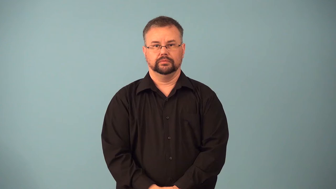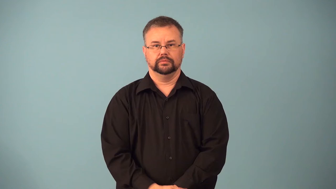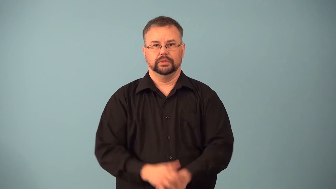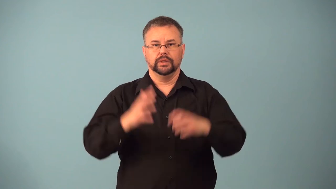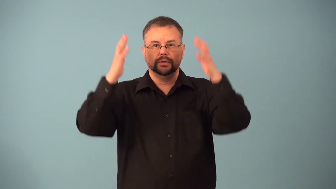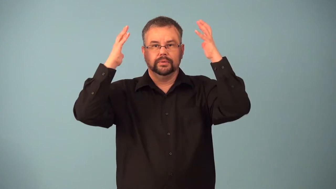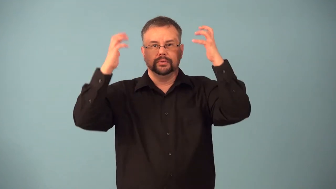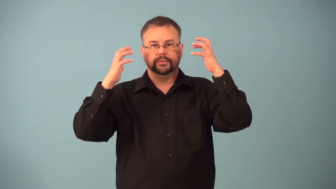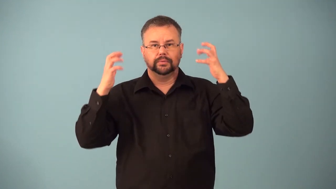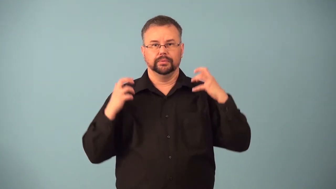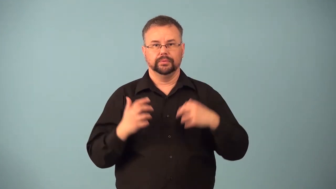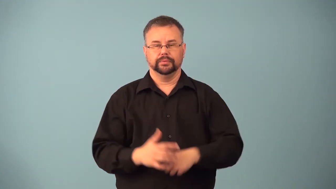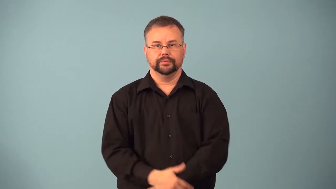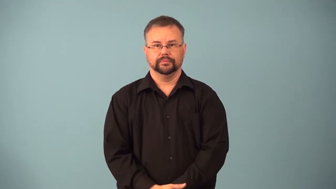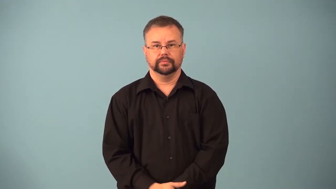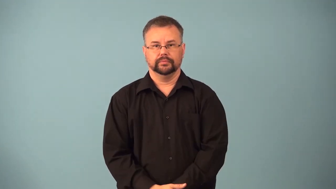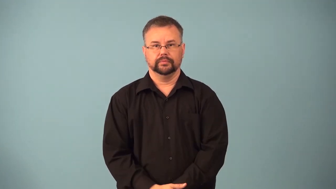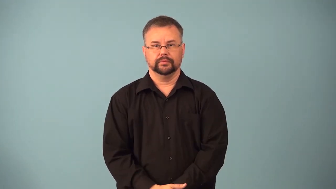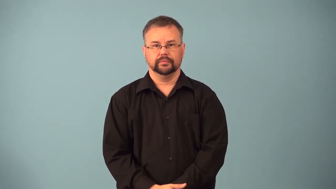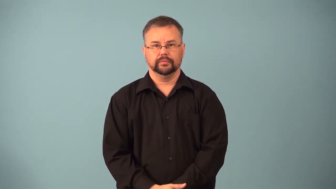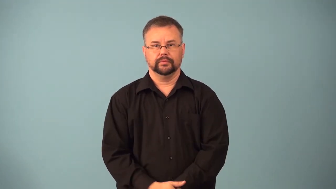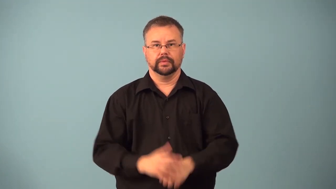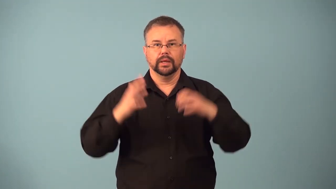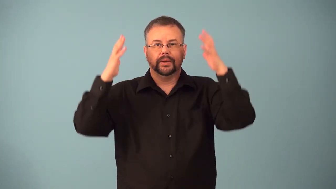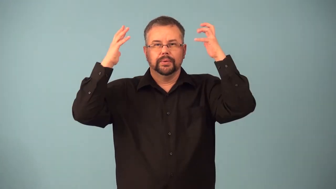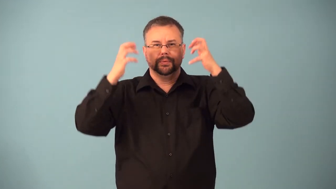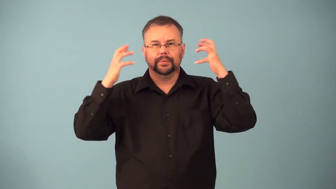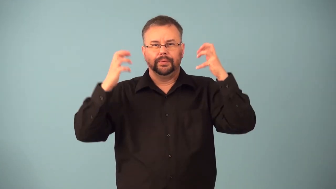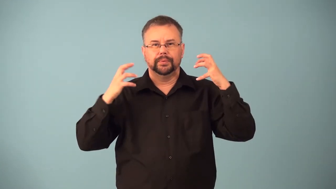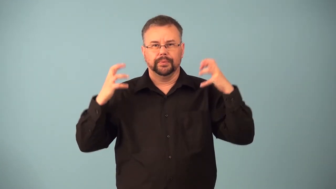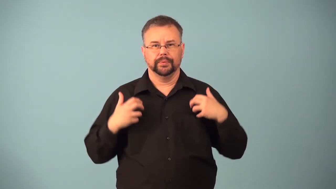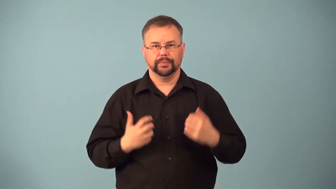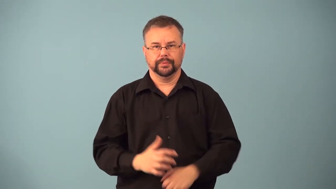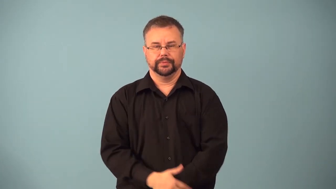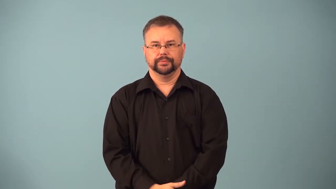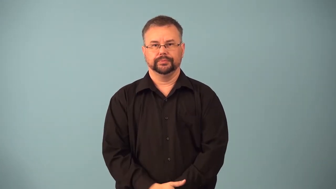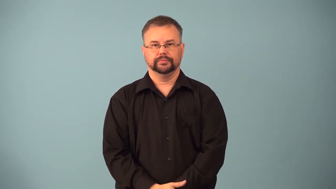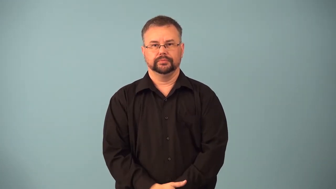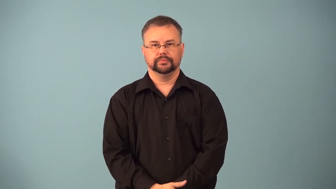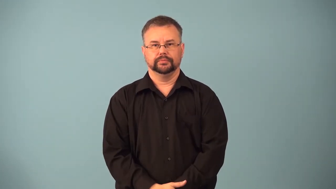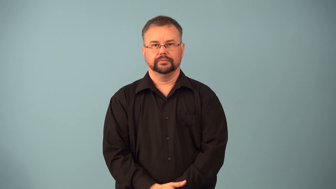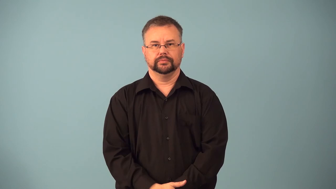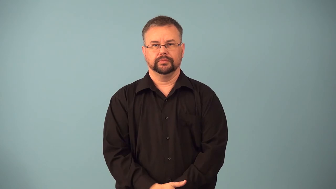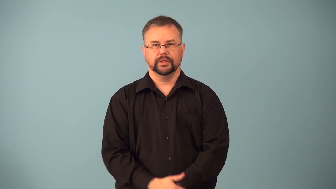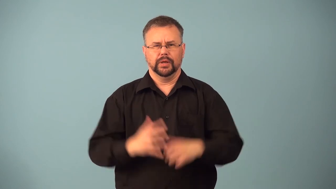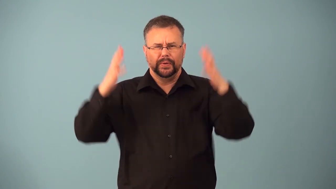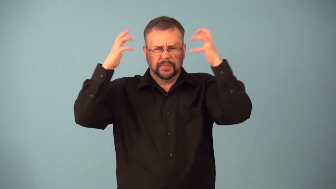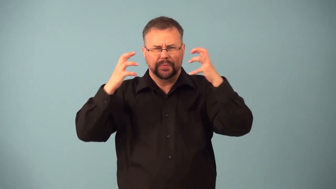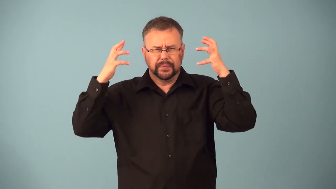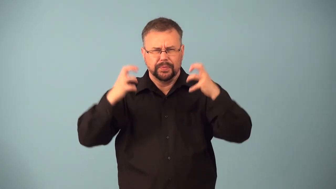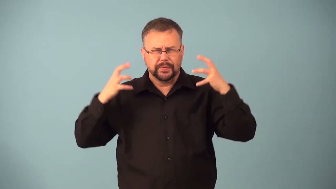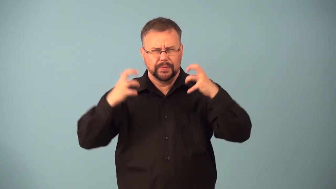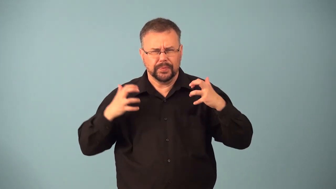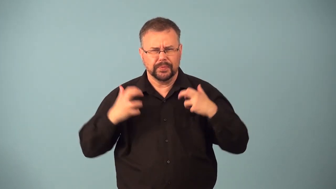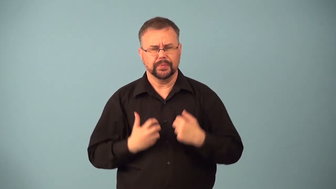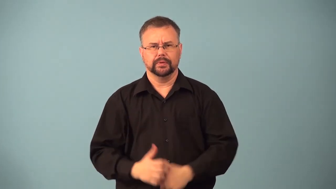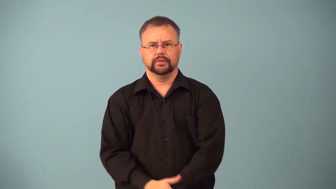frizzly,frizzlier,frizzliest